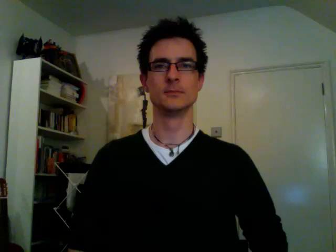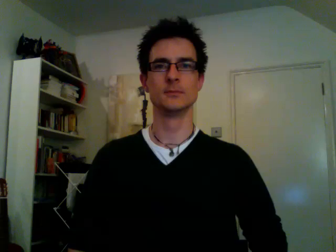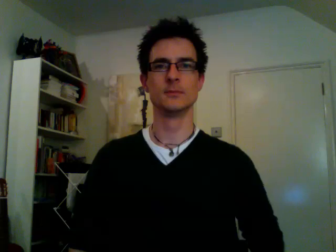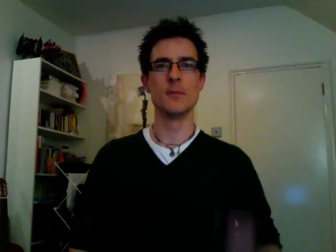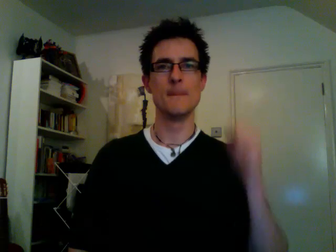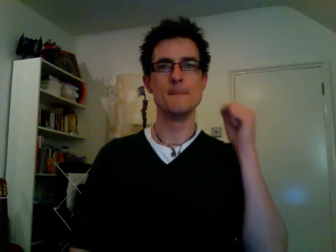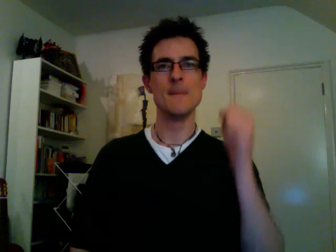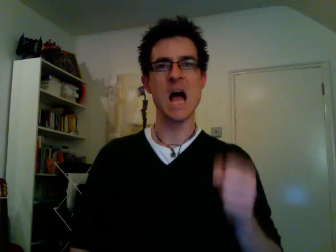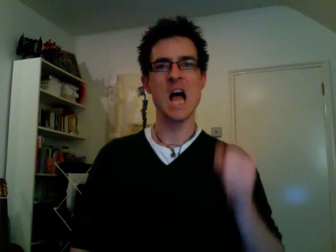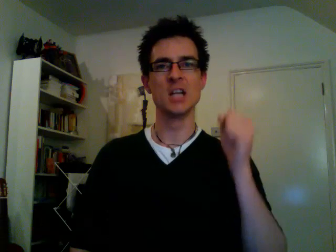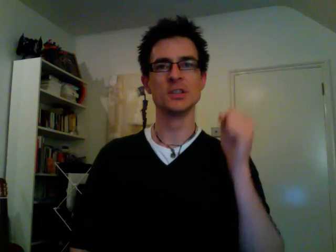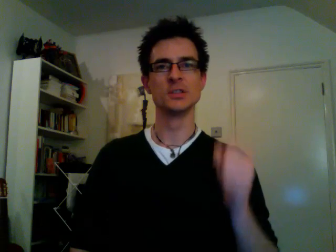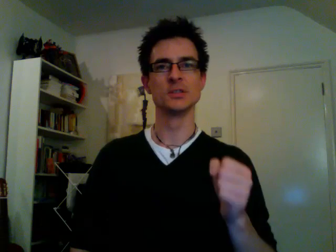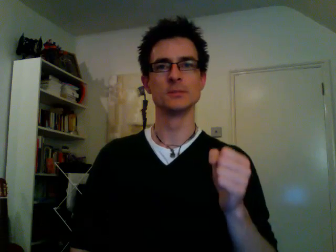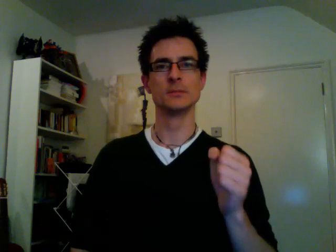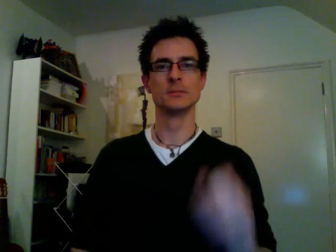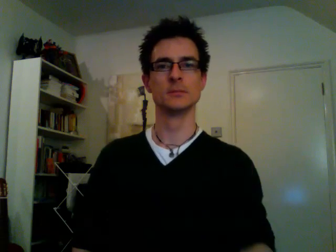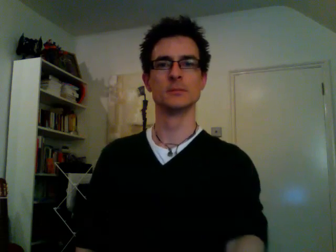mash